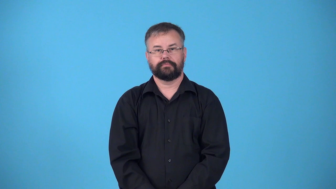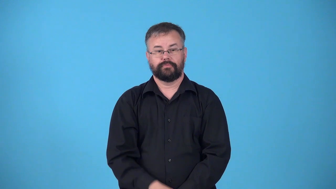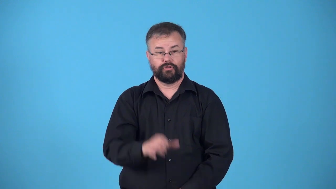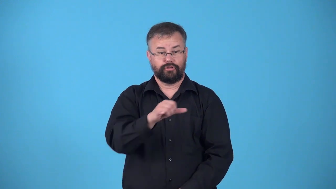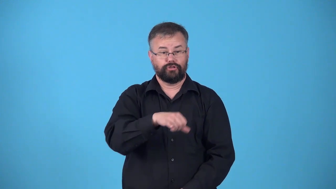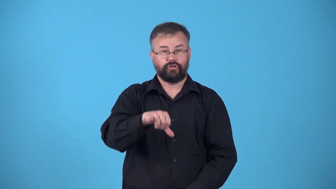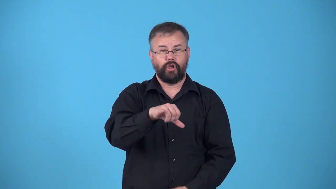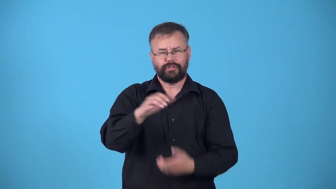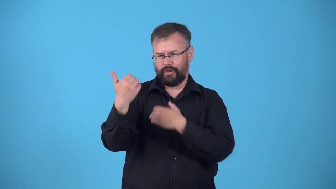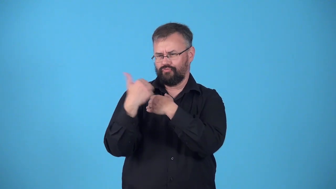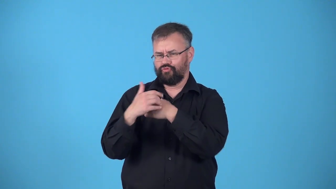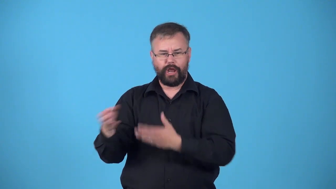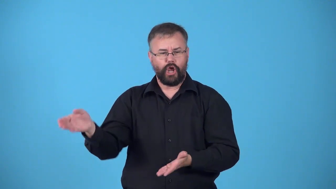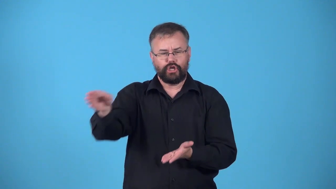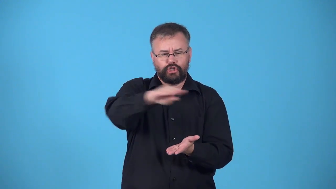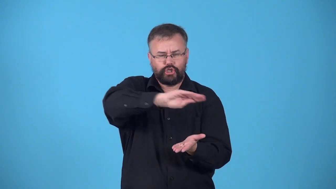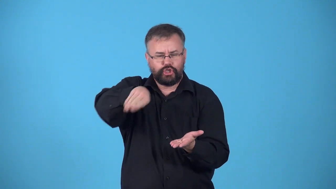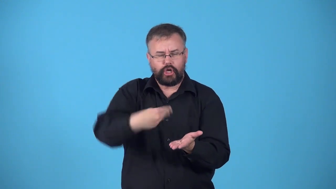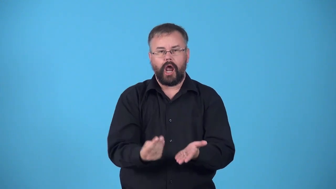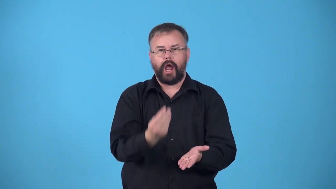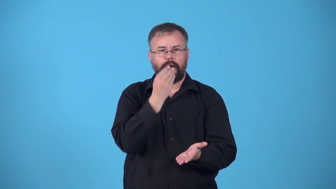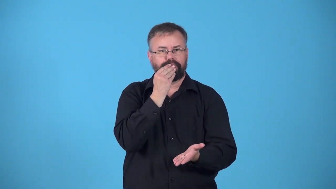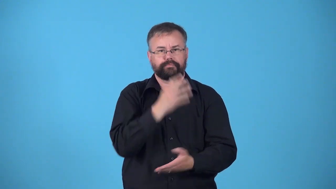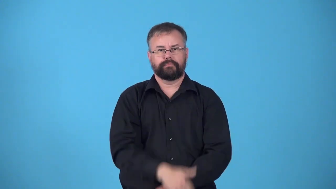mop up, sop up food